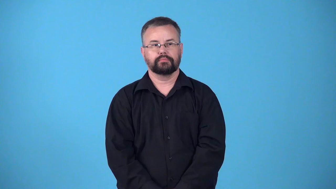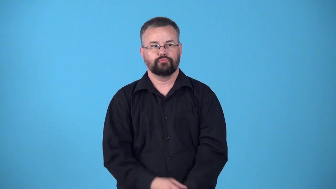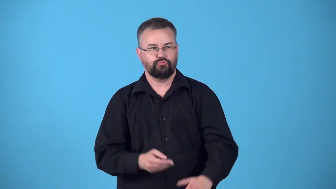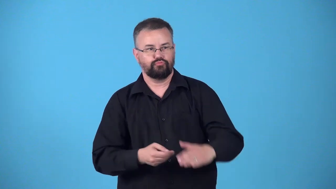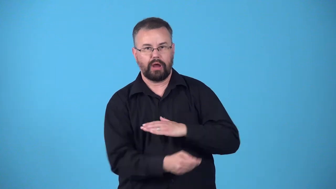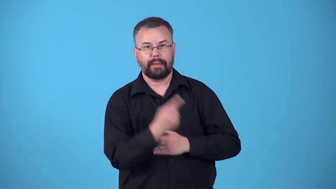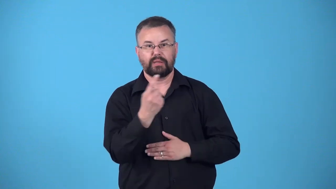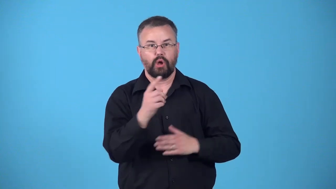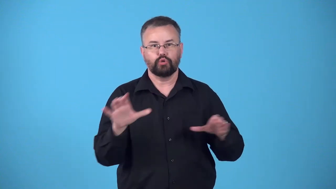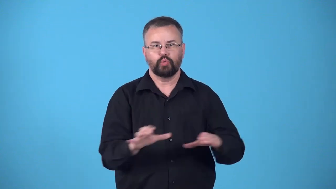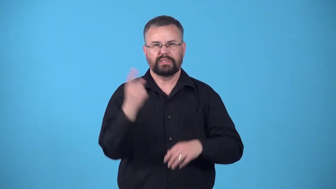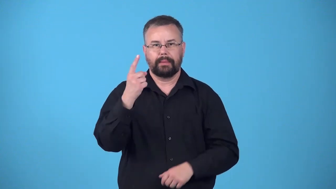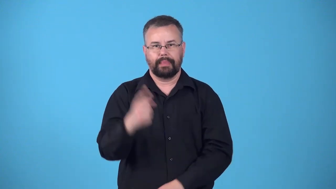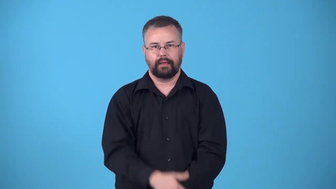grease someone's palm